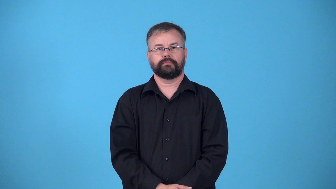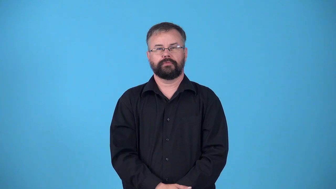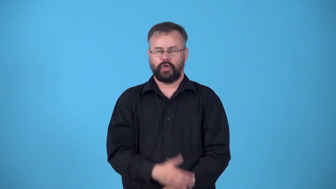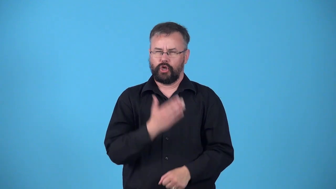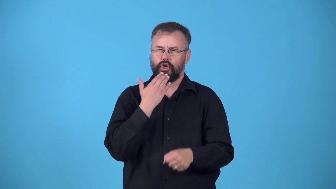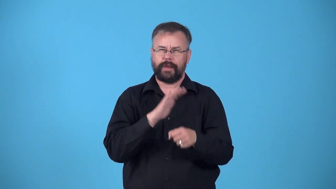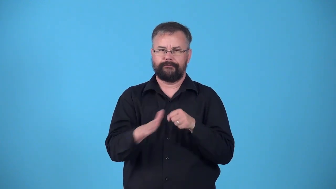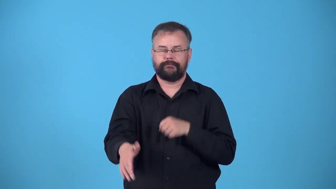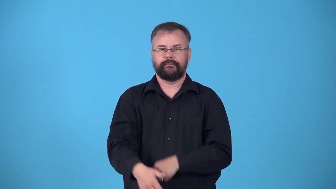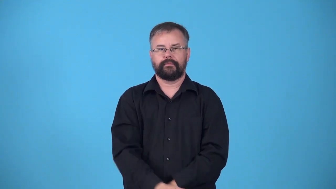measure up, measaure up to